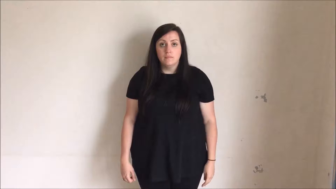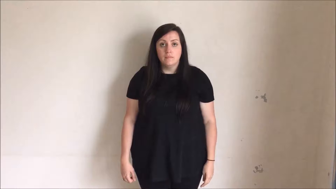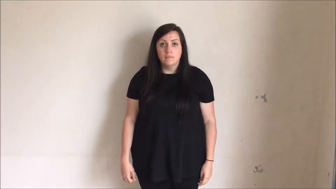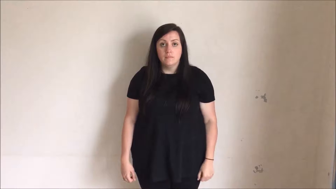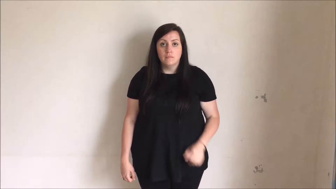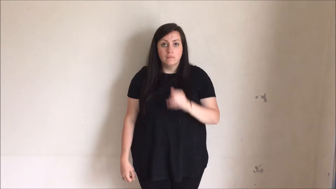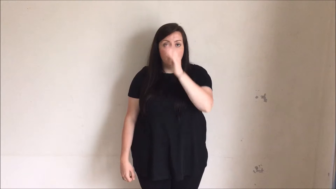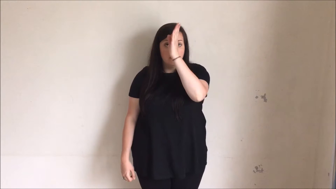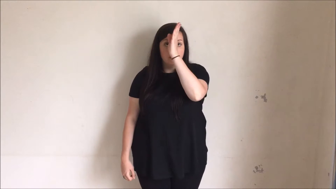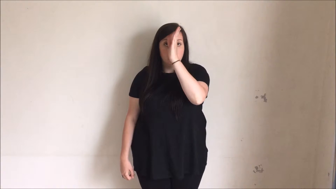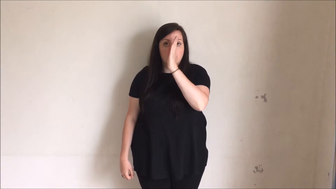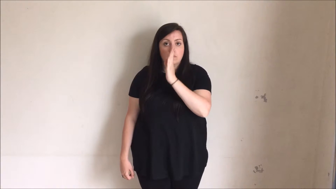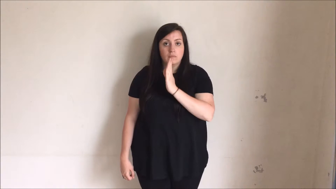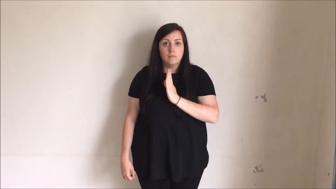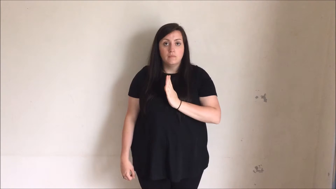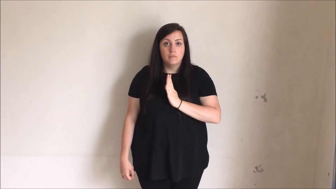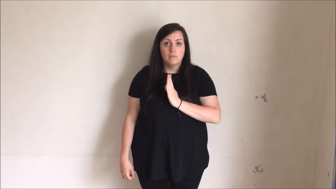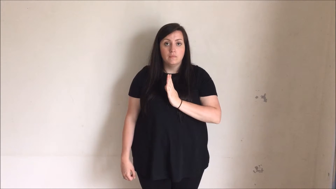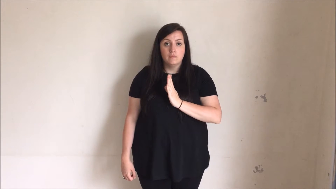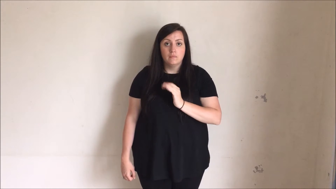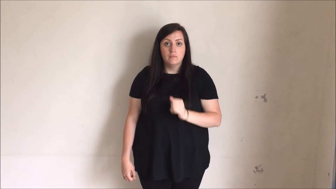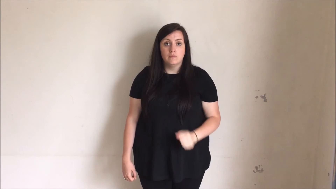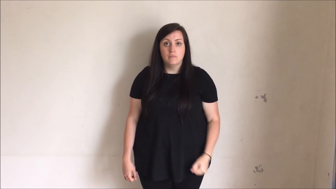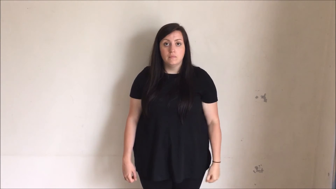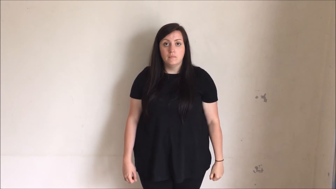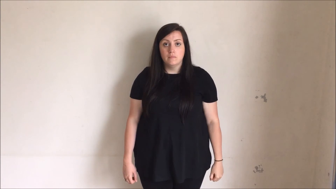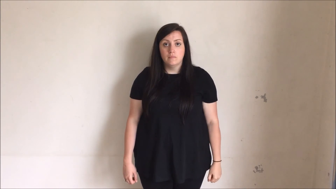sad